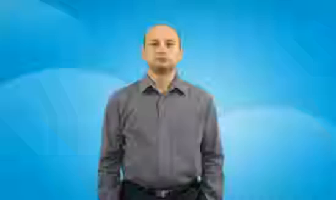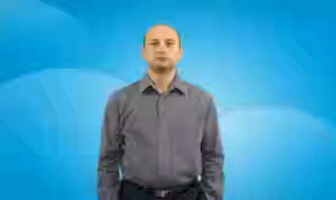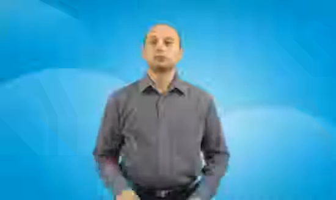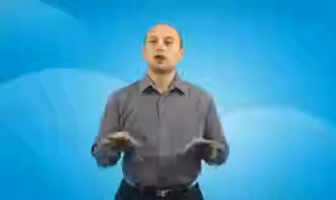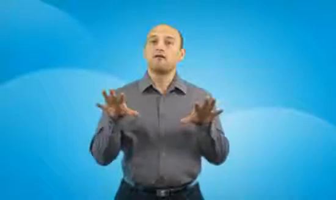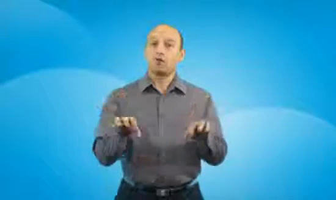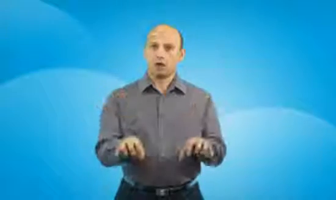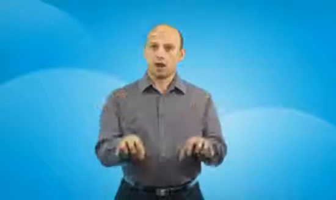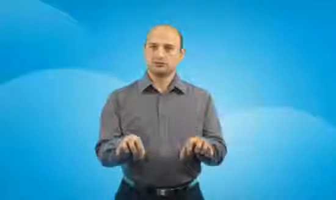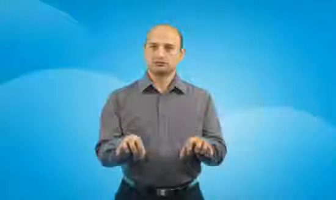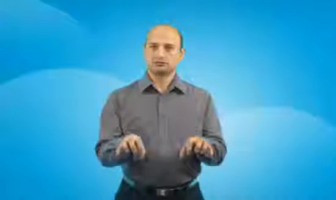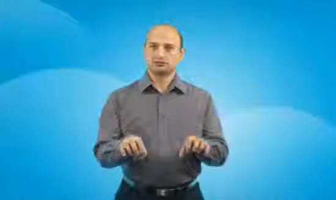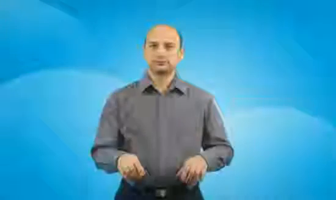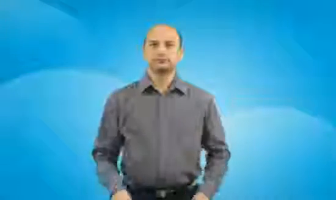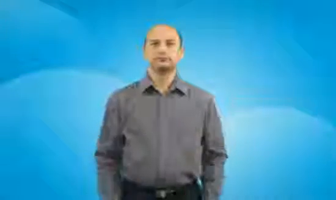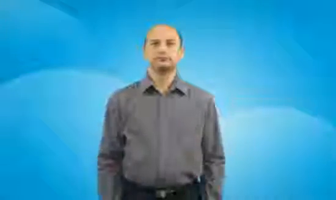Reservation